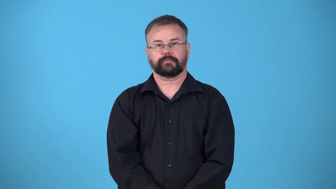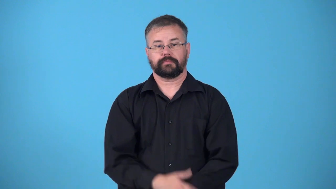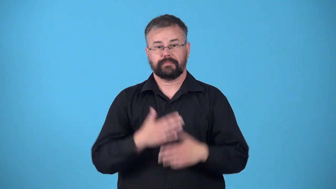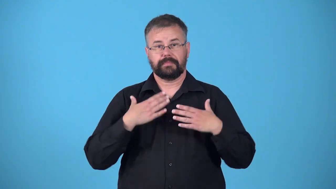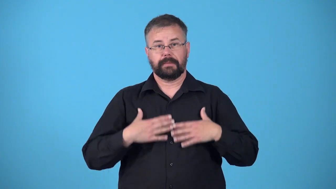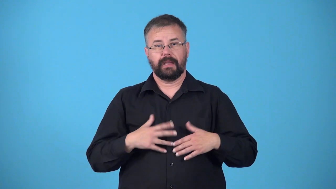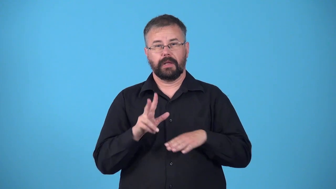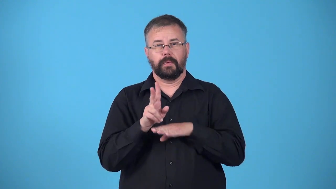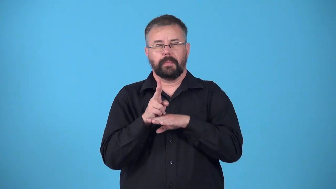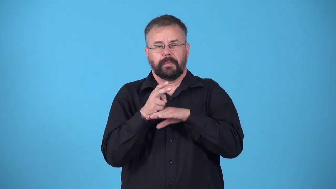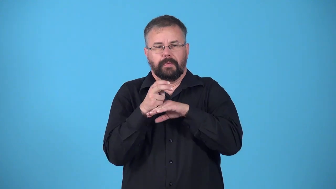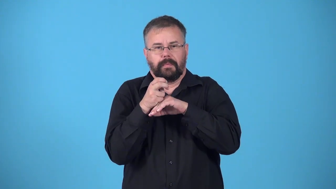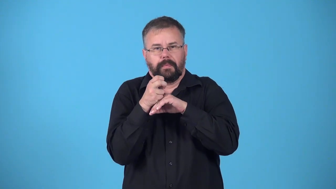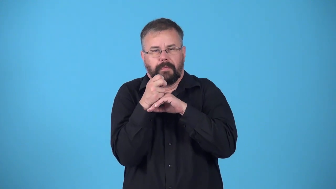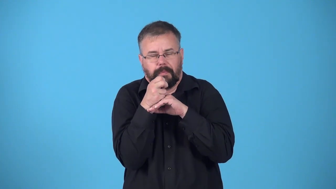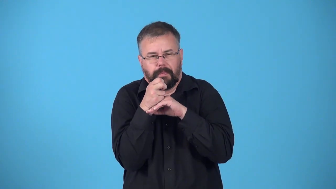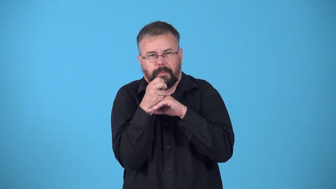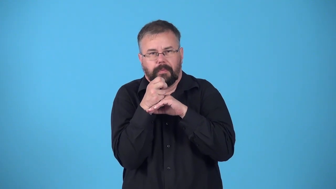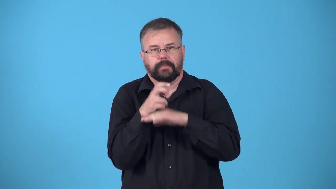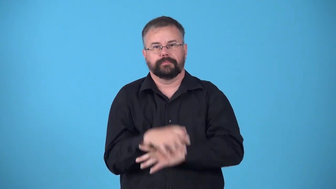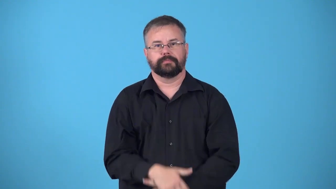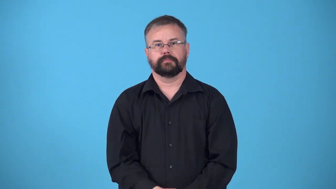double up,bend over,curl up,double over